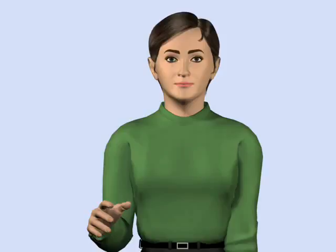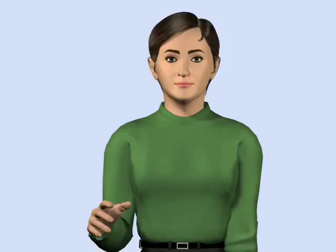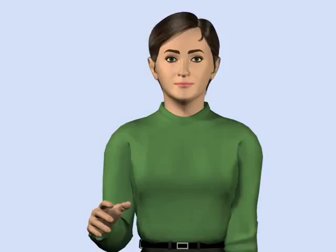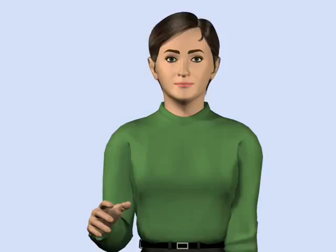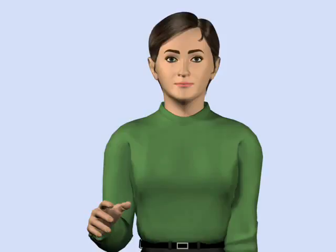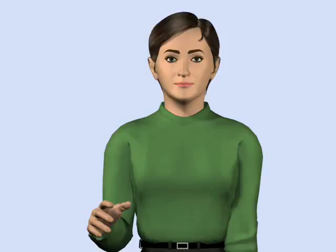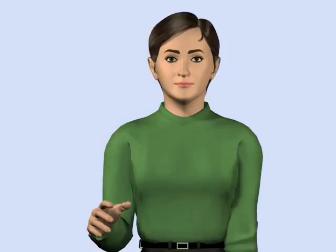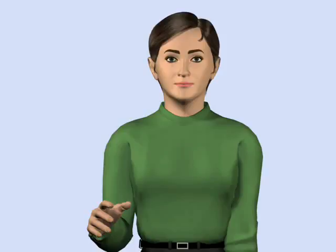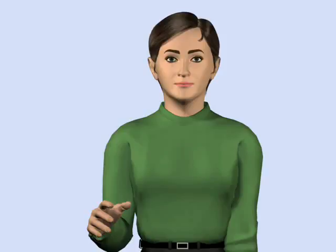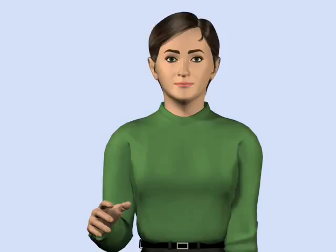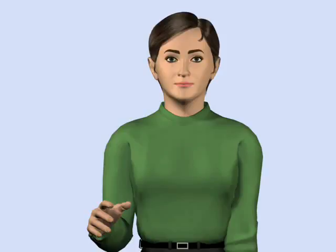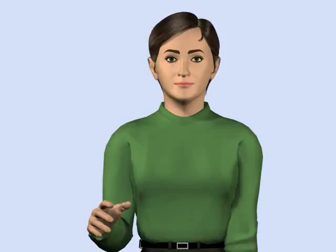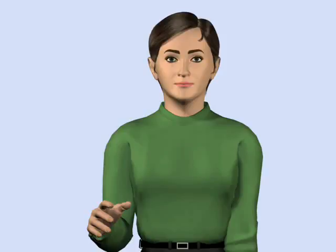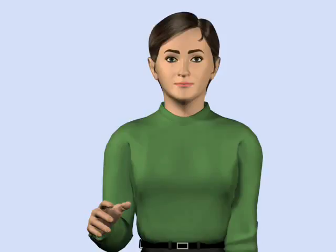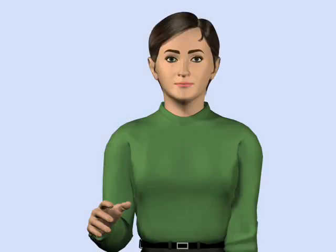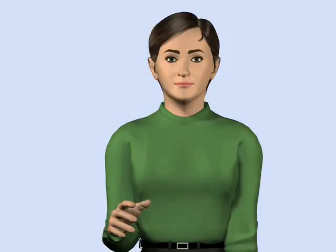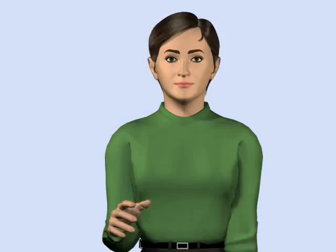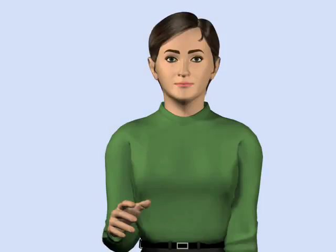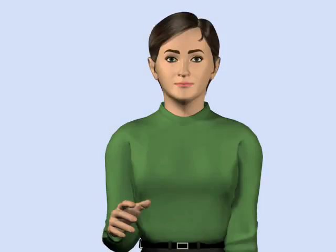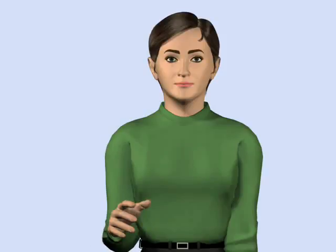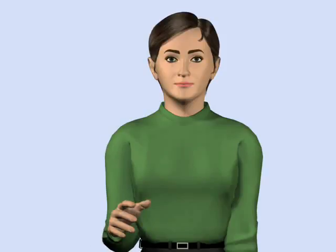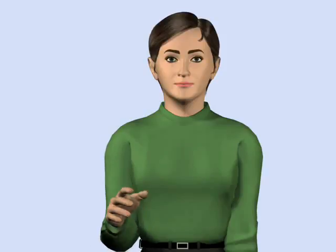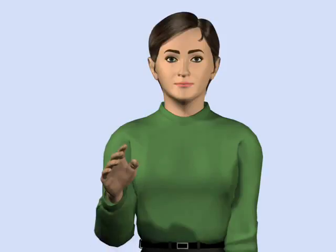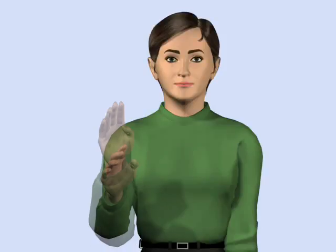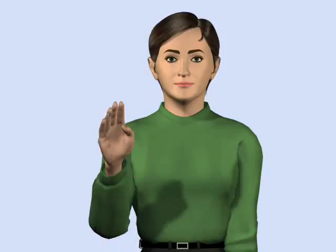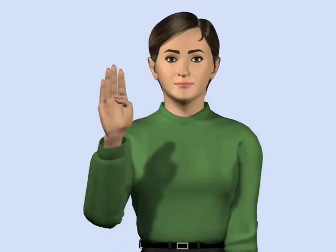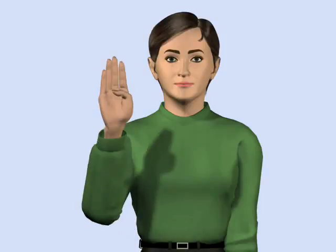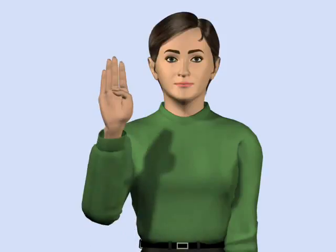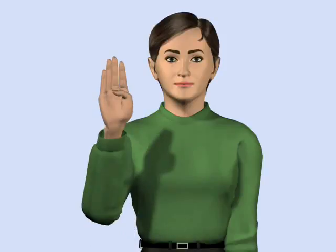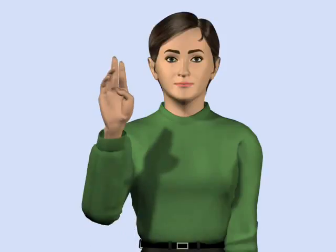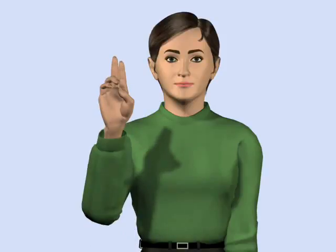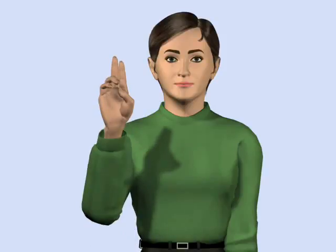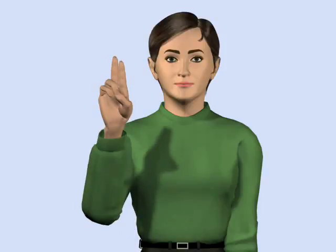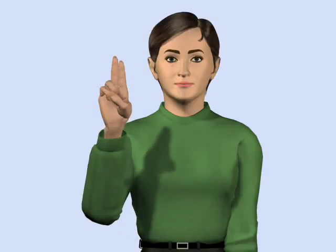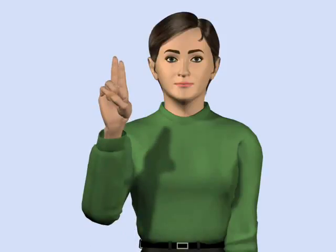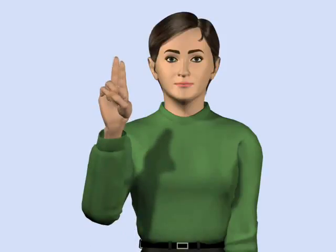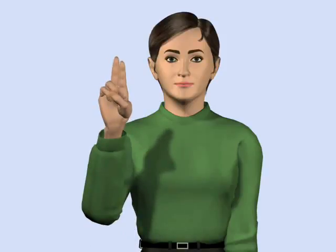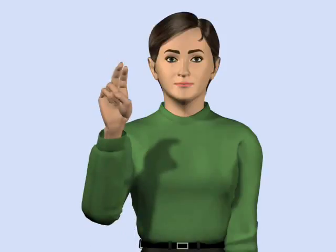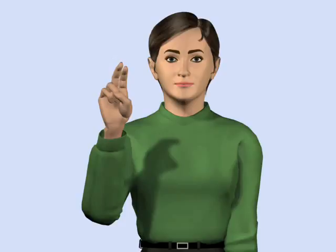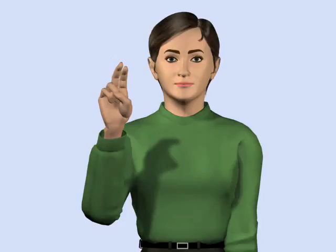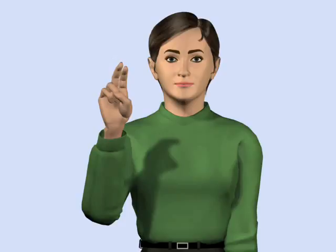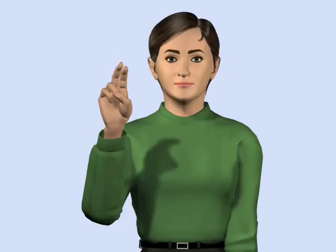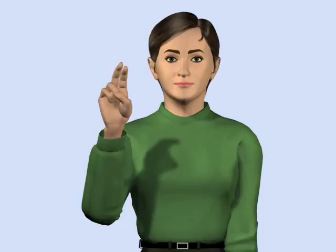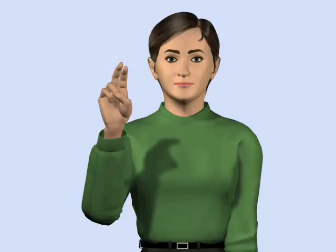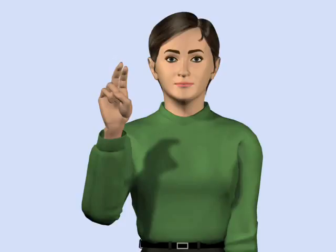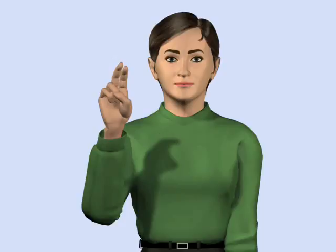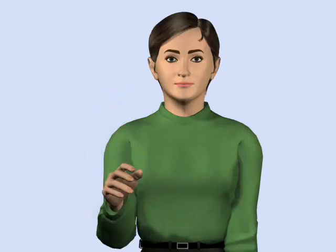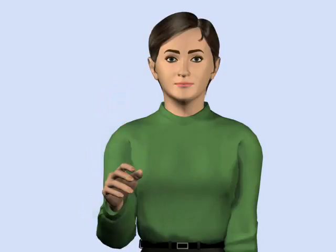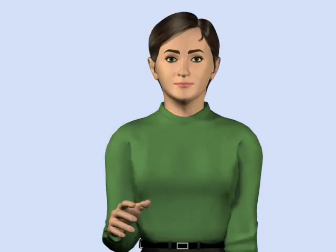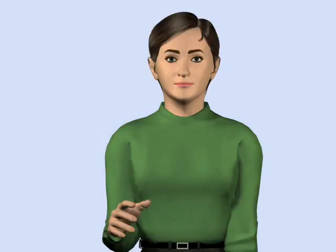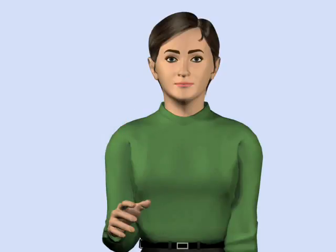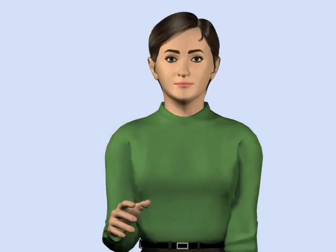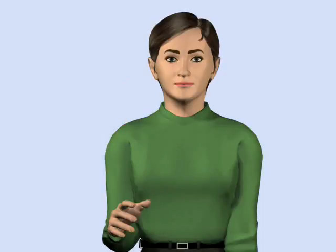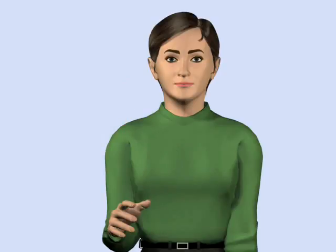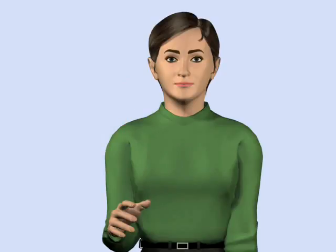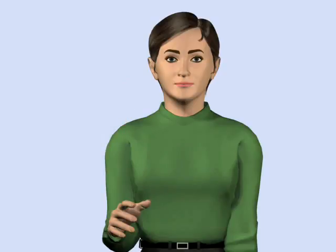bun-hair